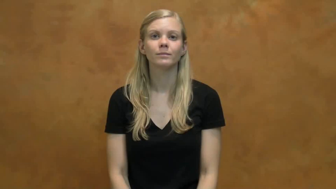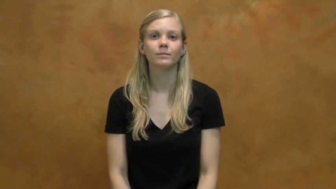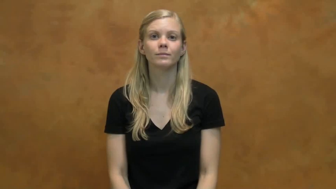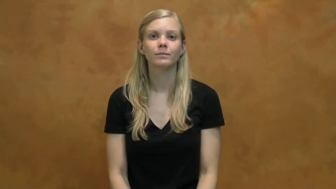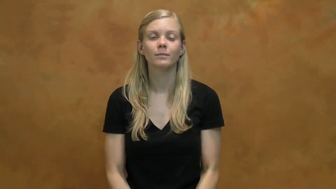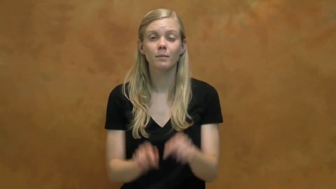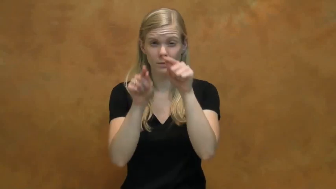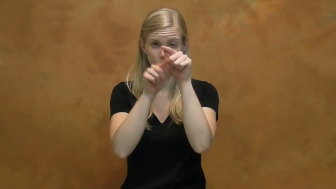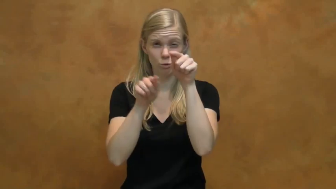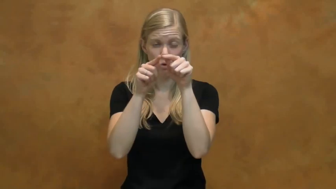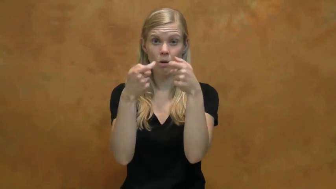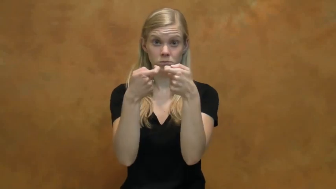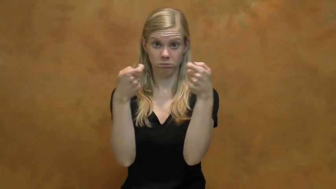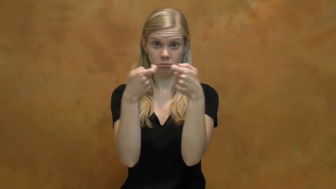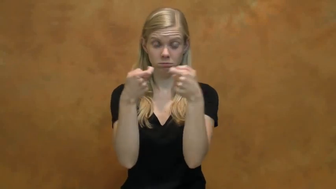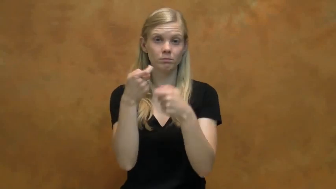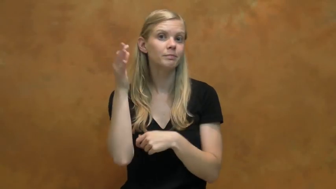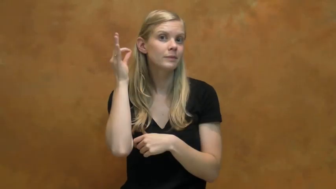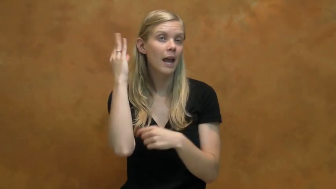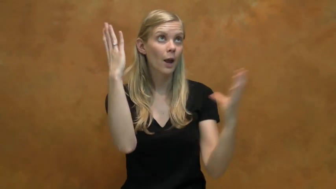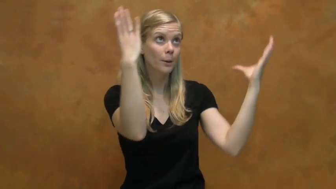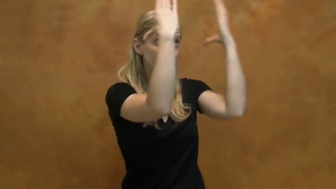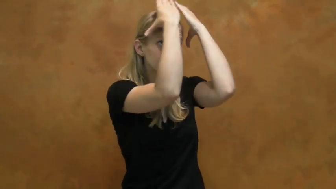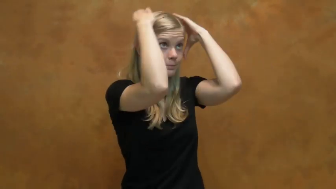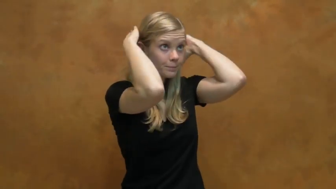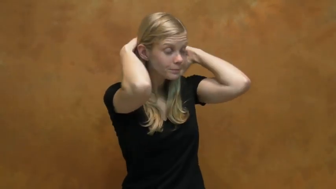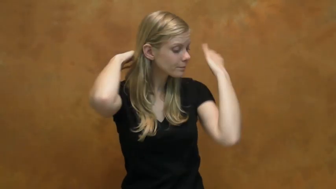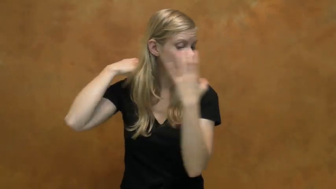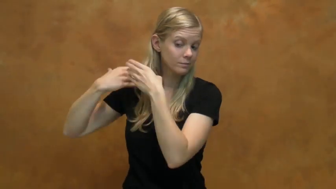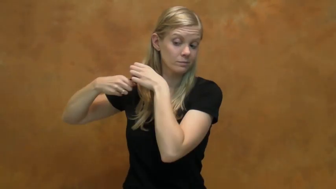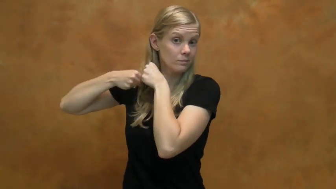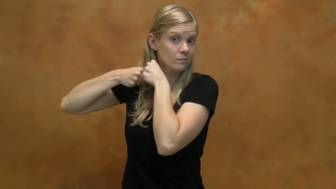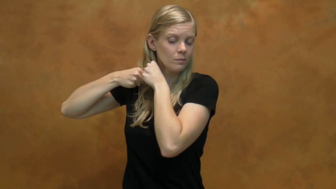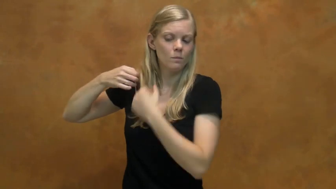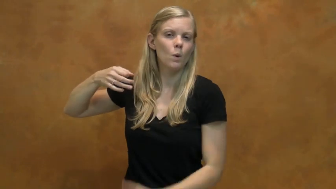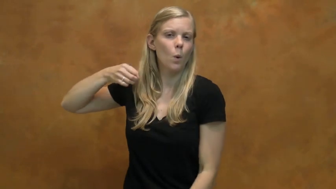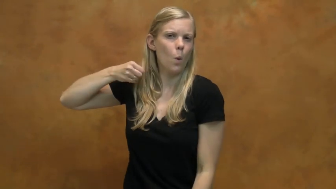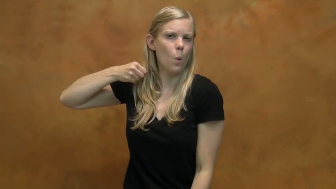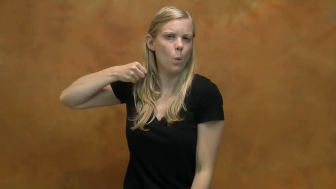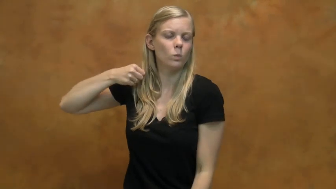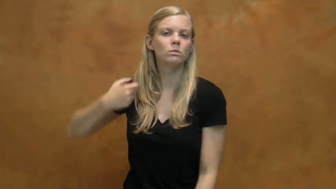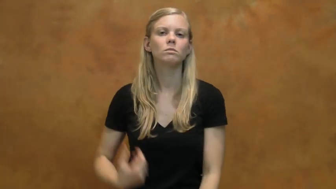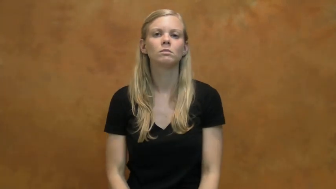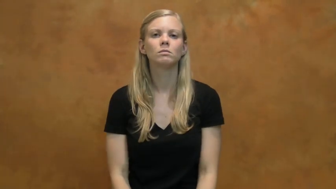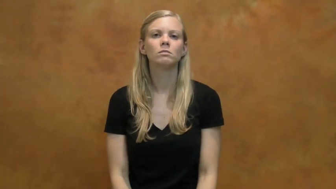elastic band